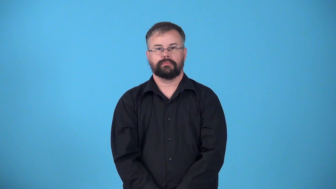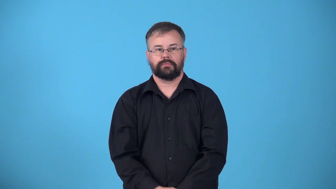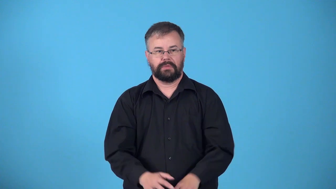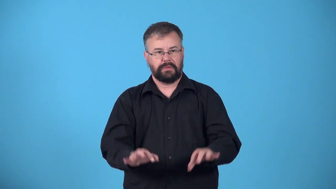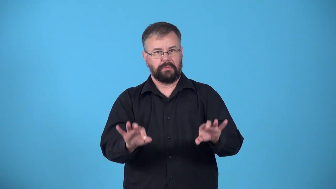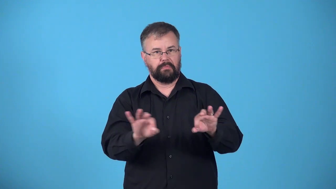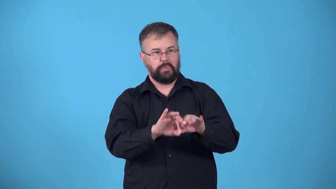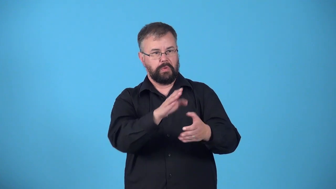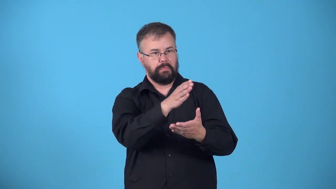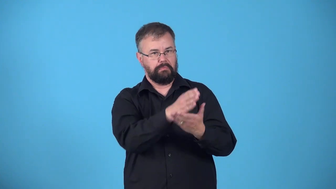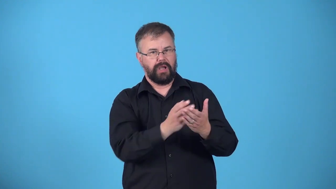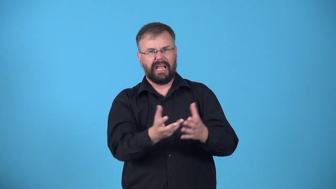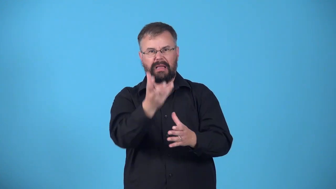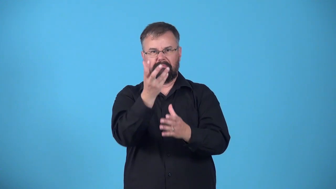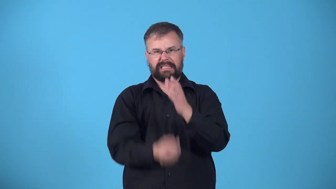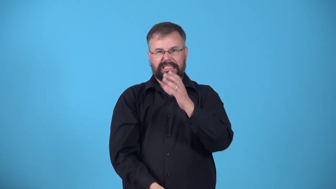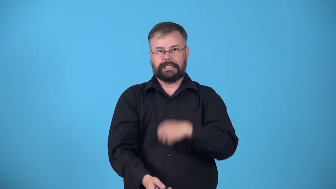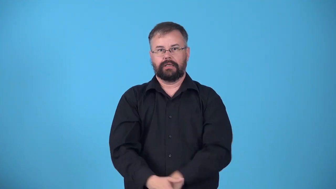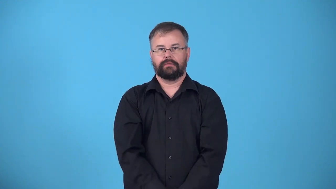hole-missing important part